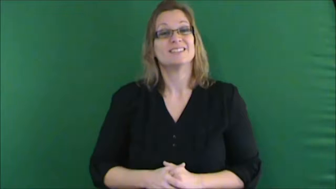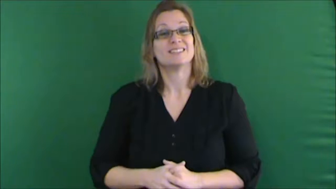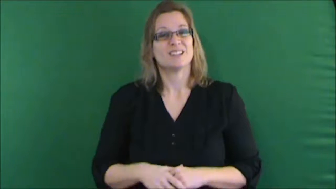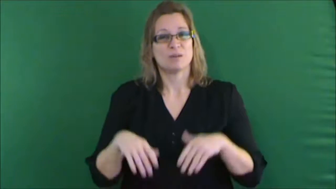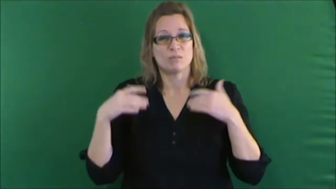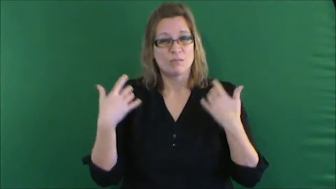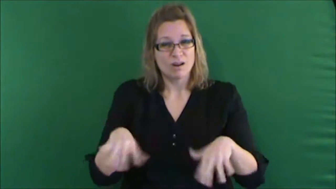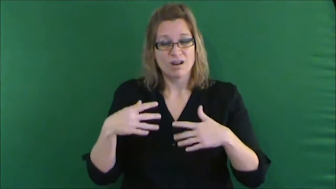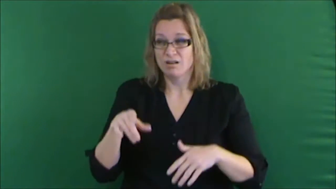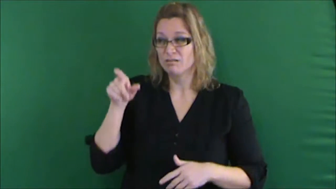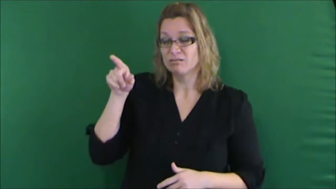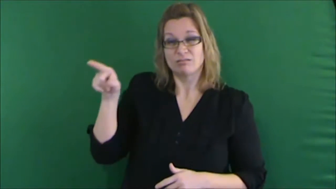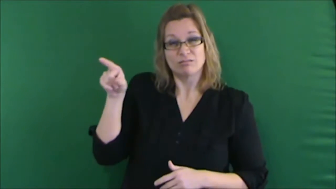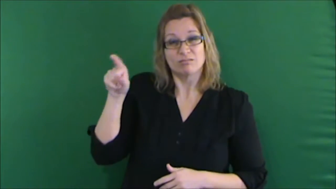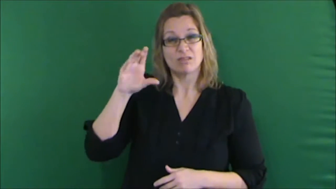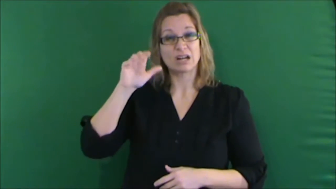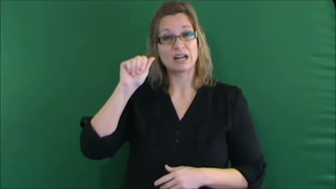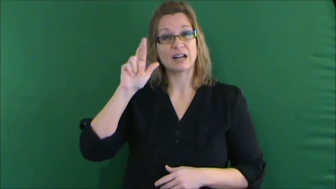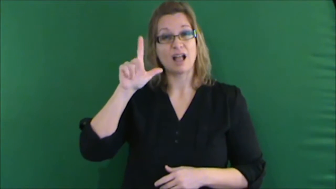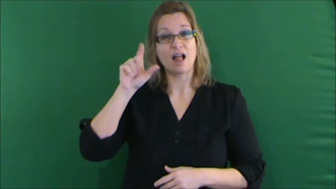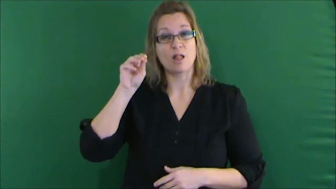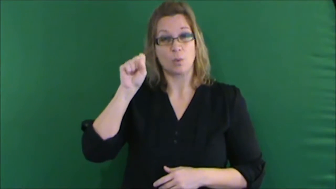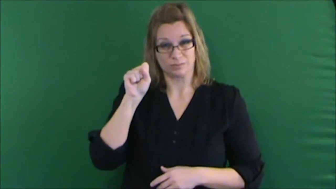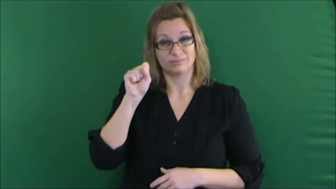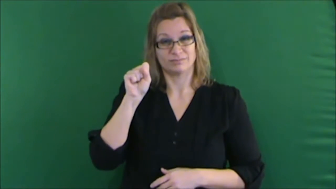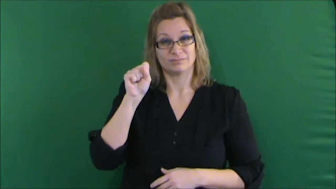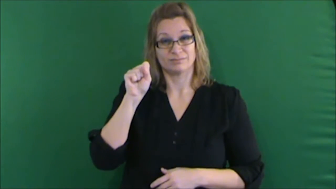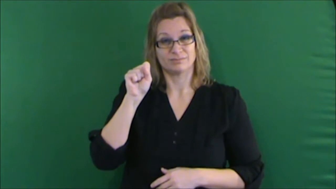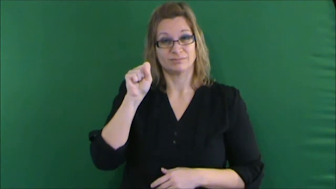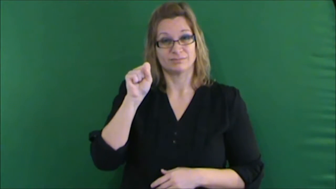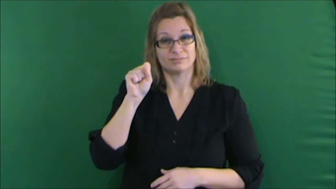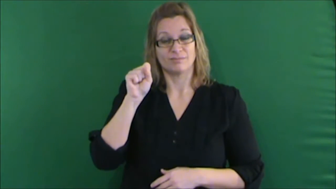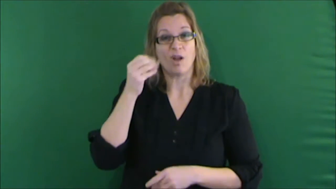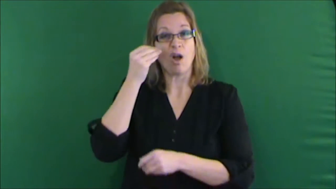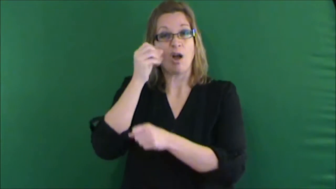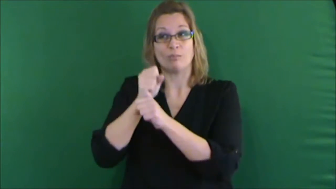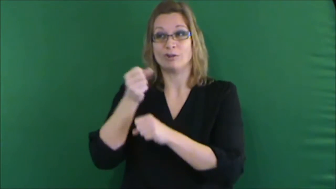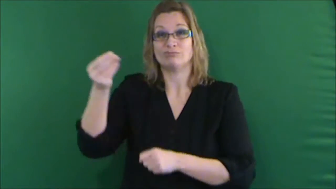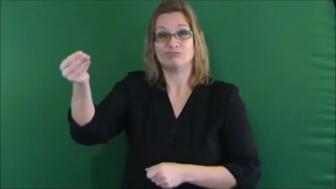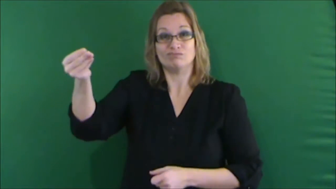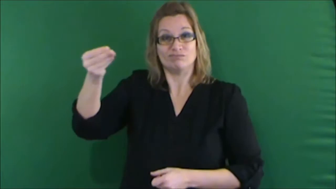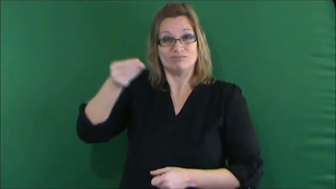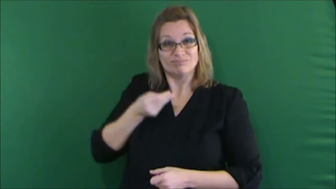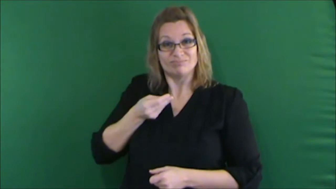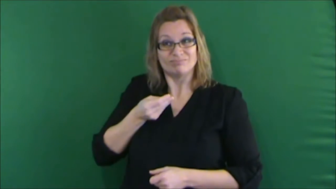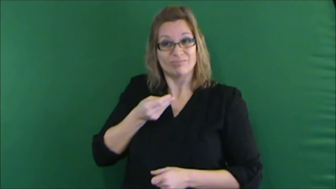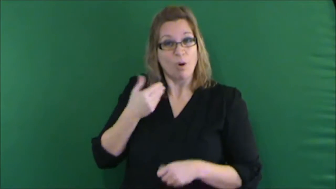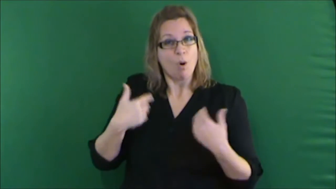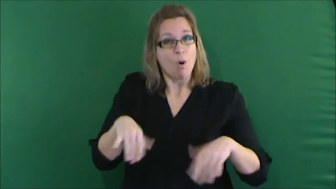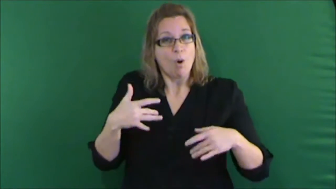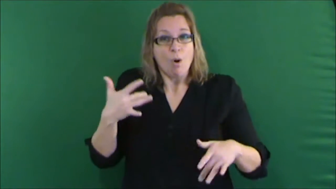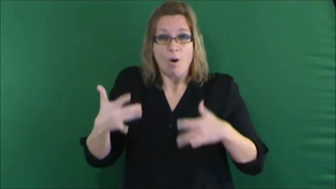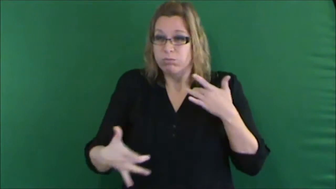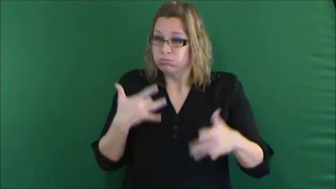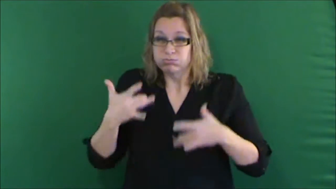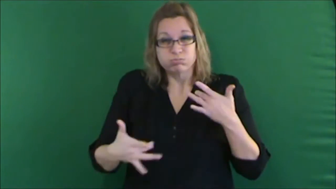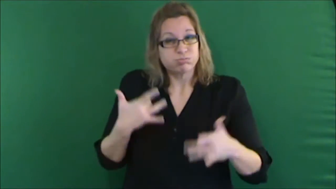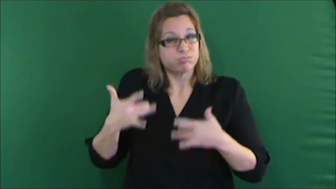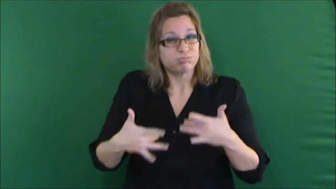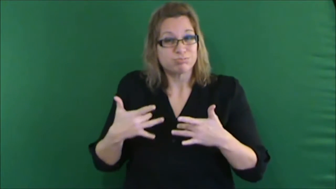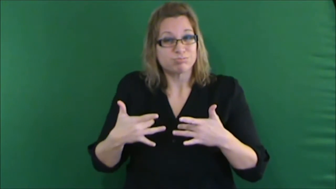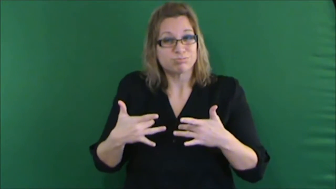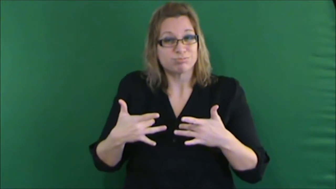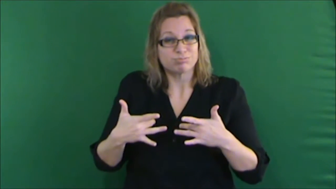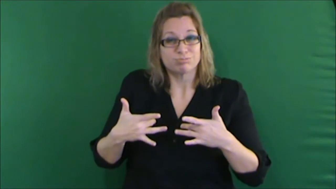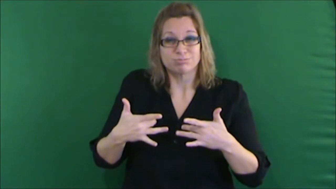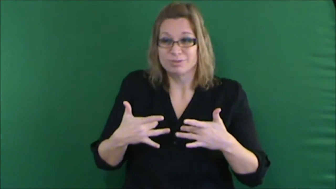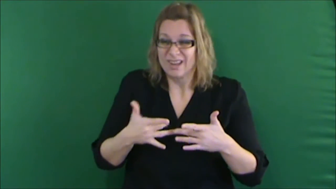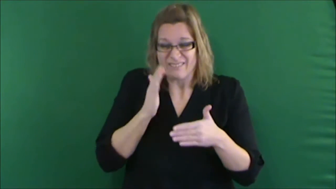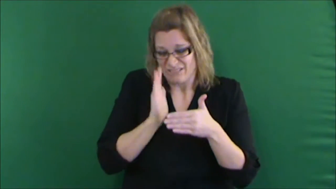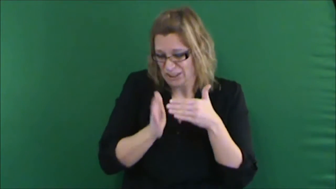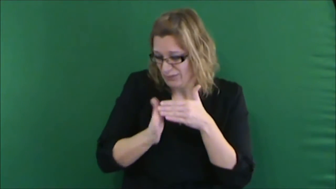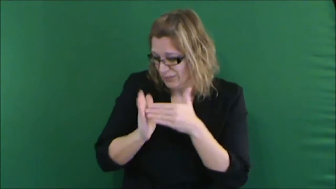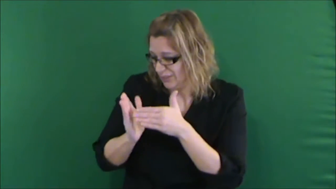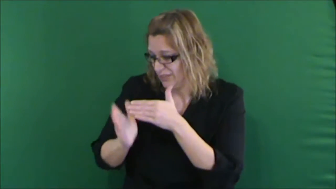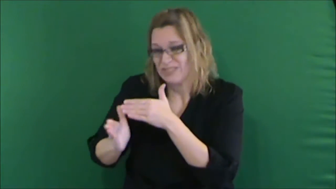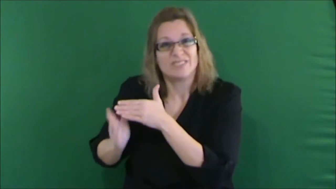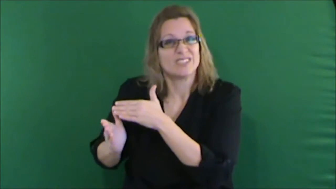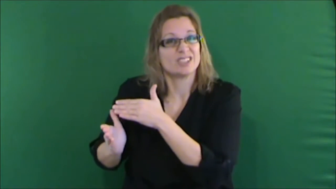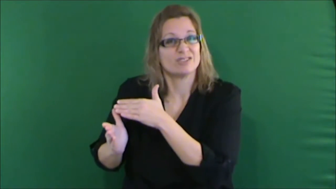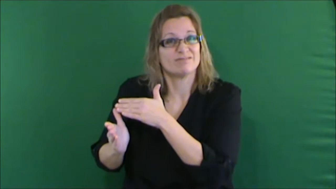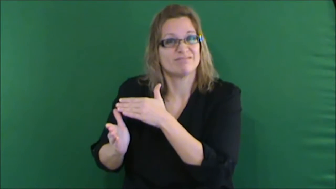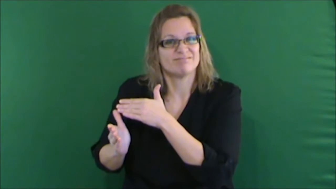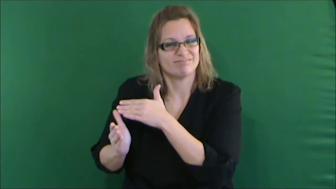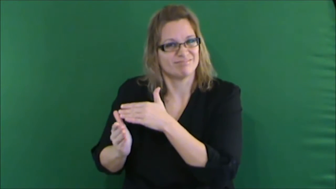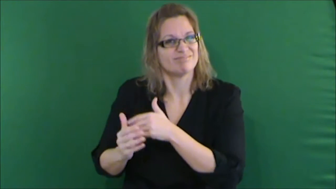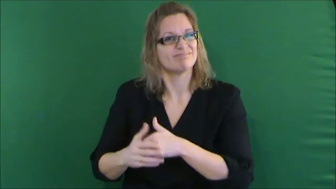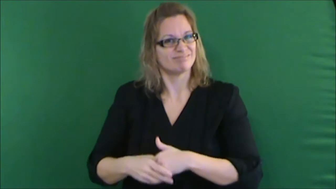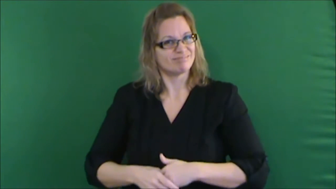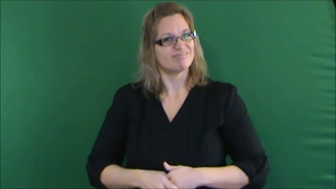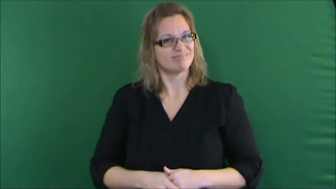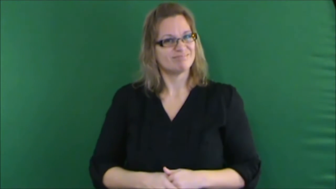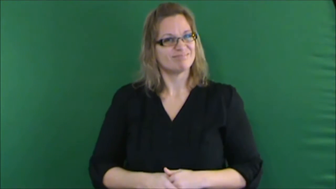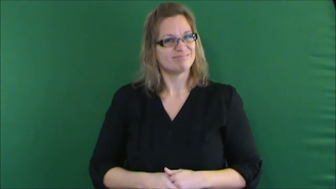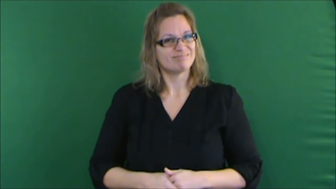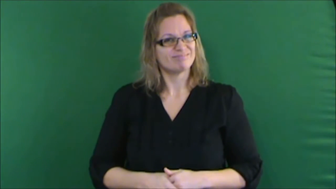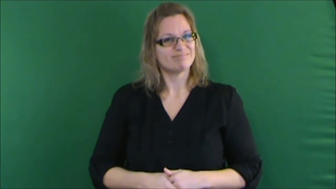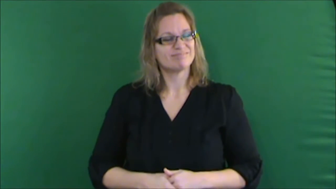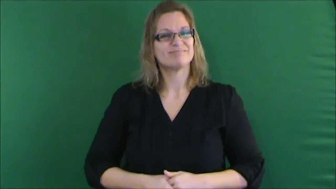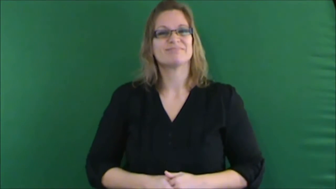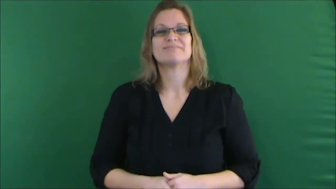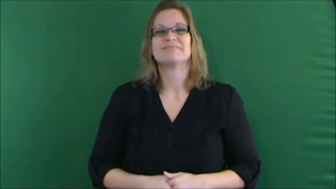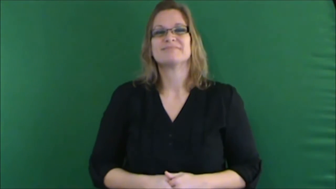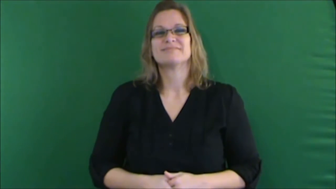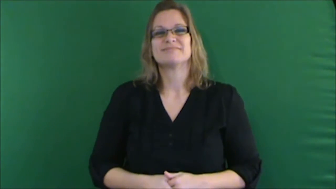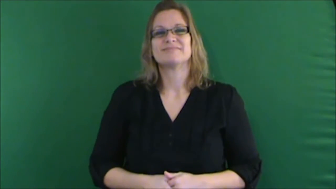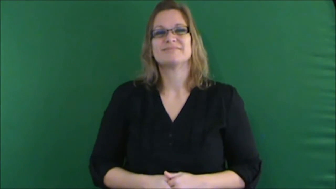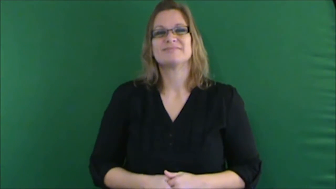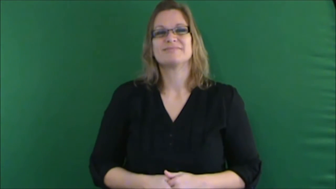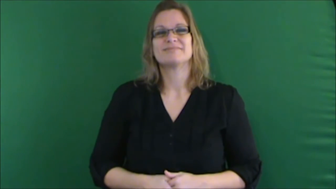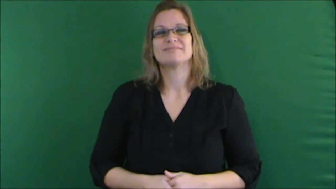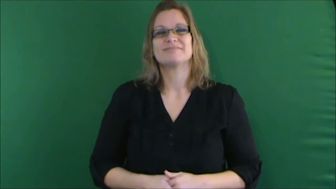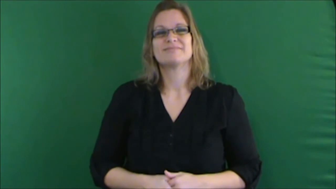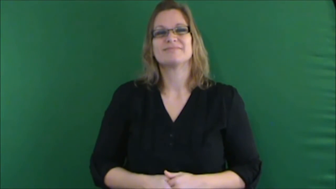DRIVE